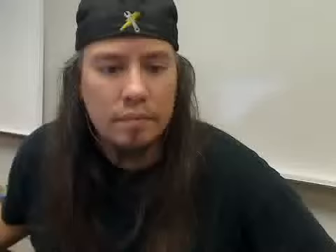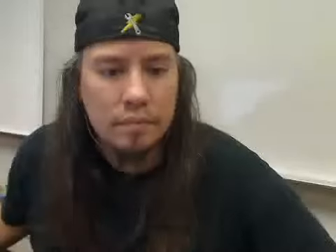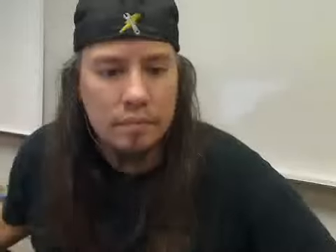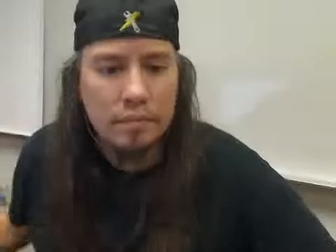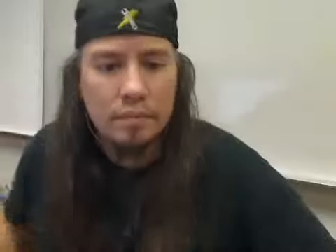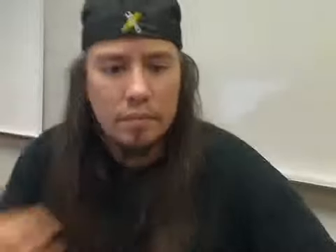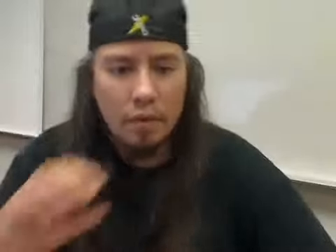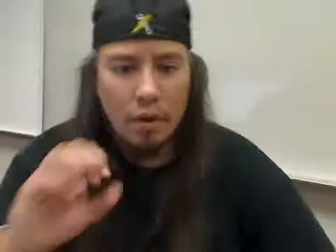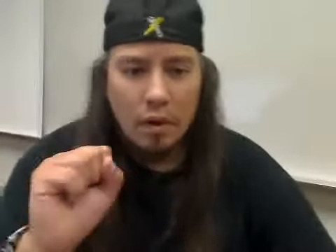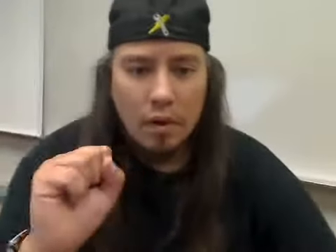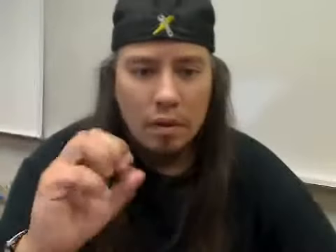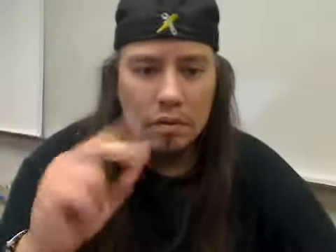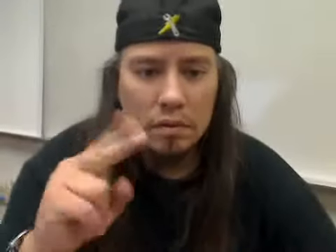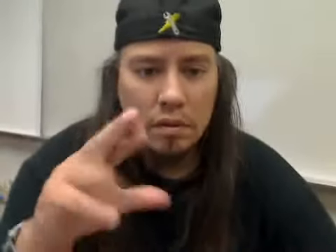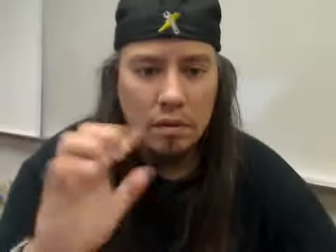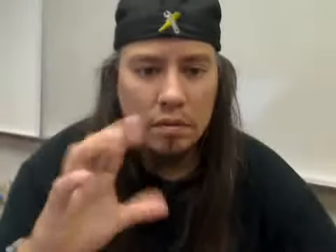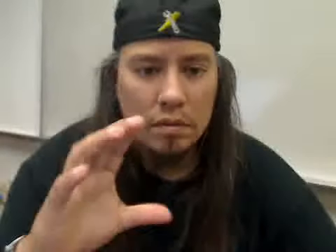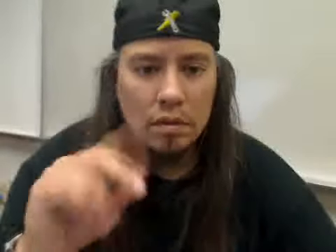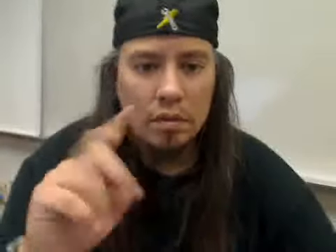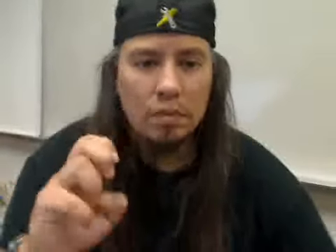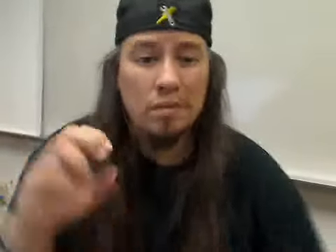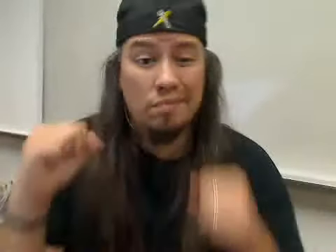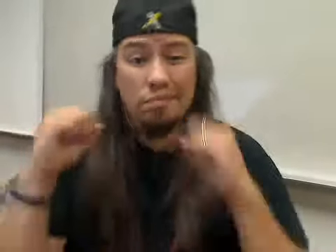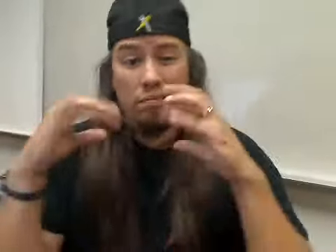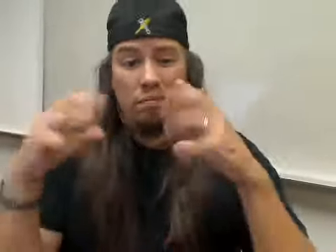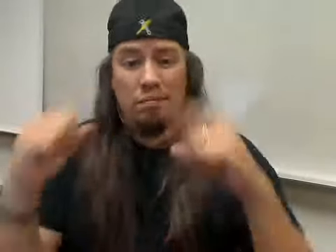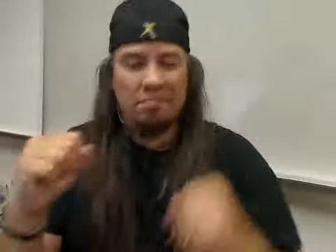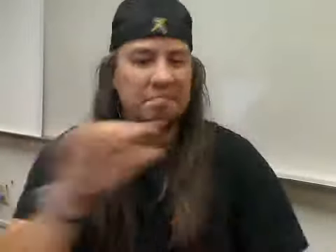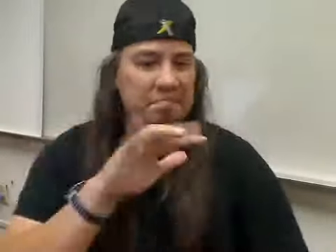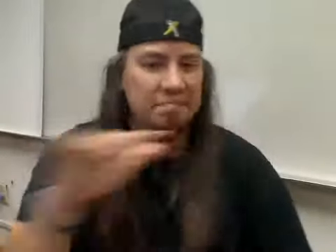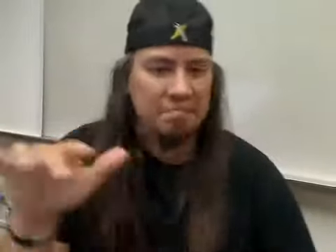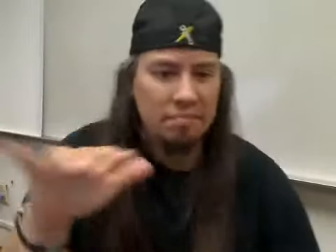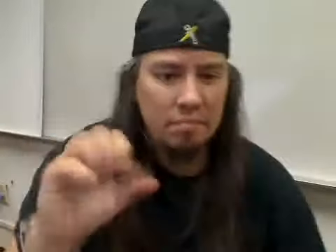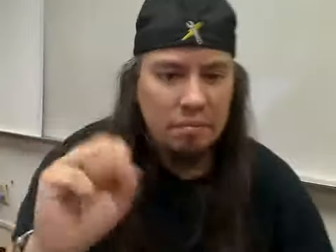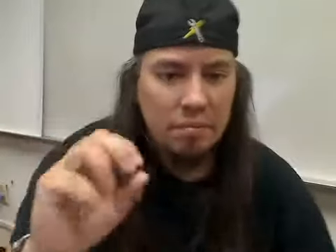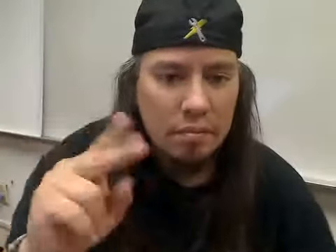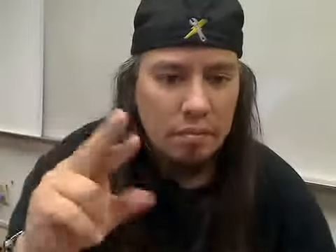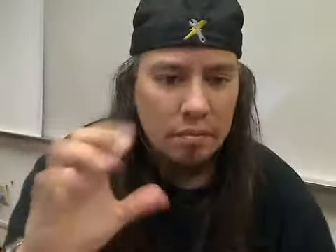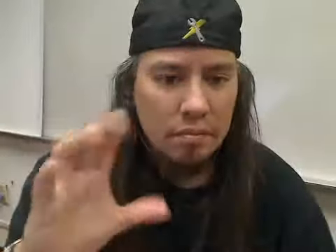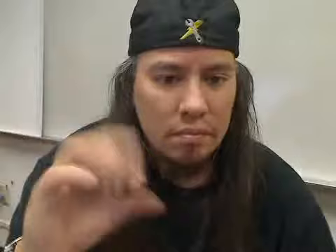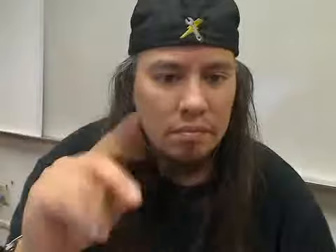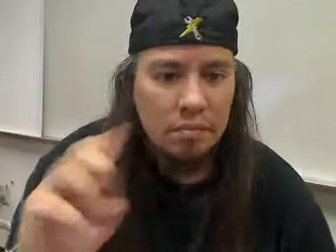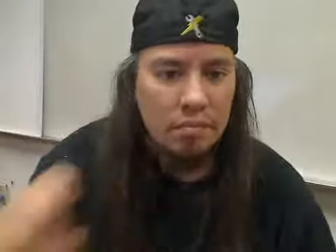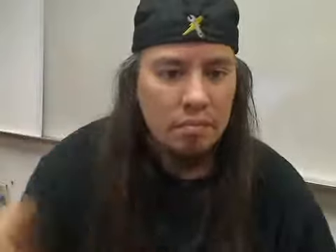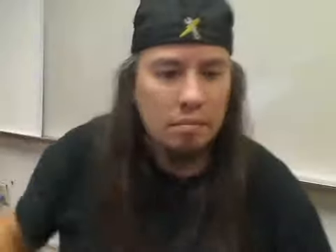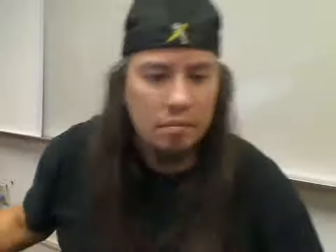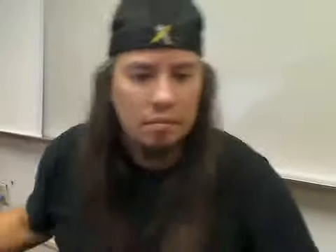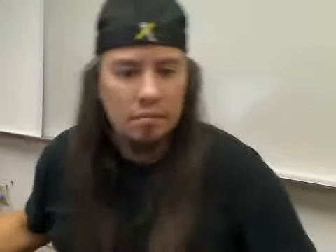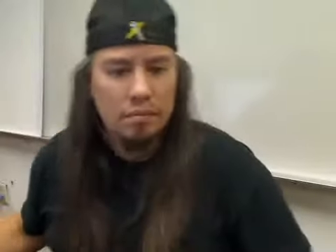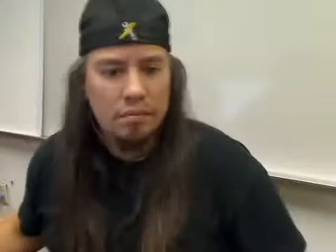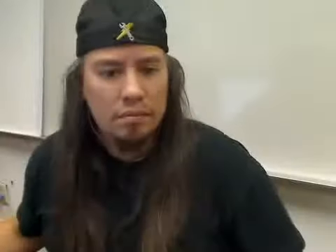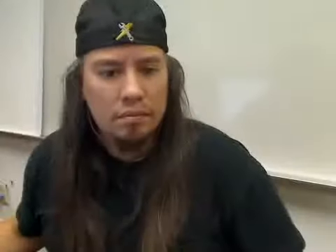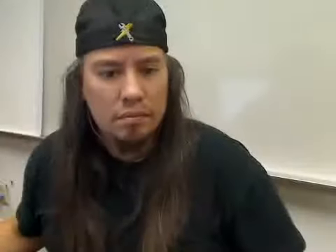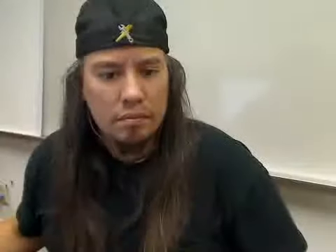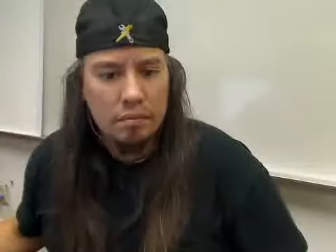source code